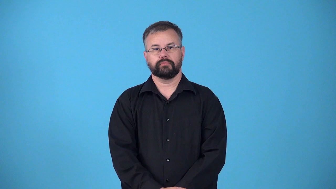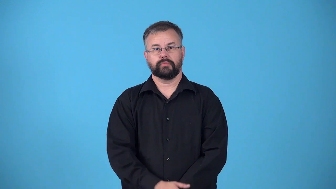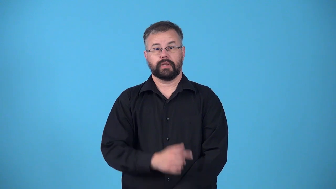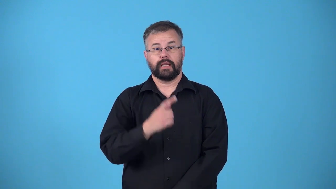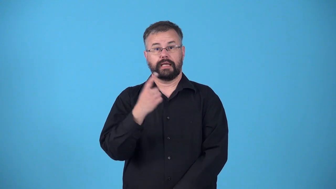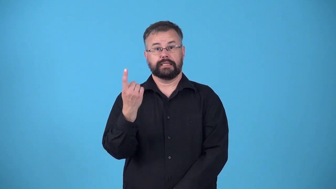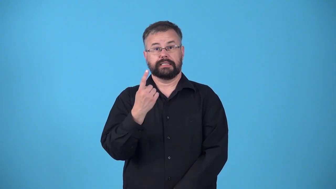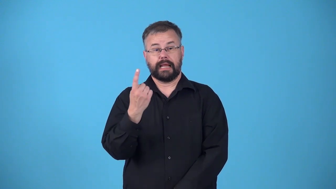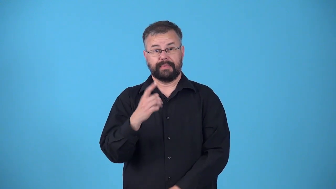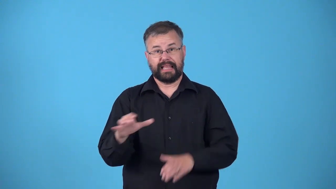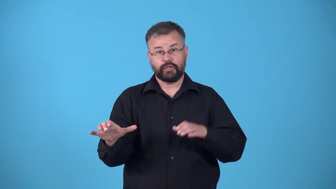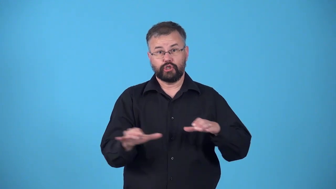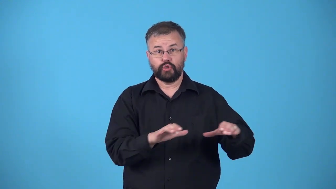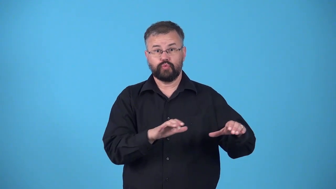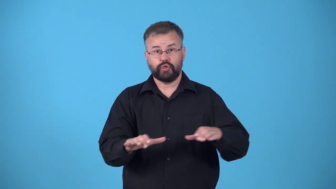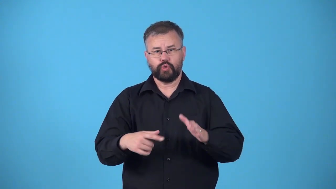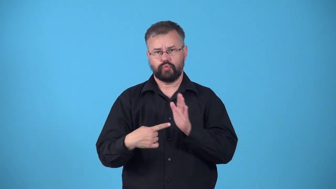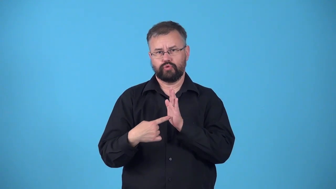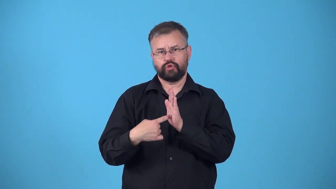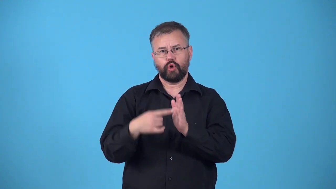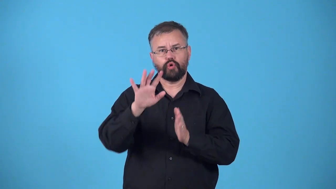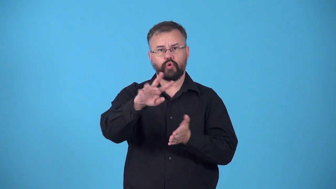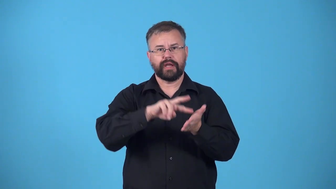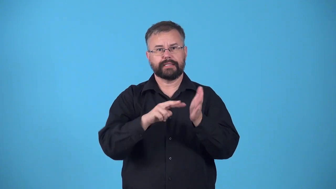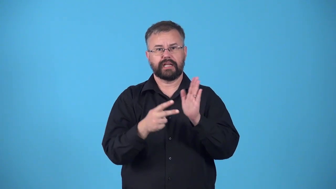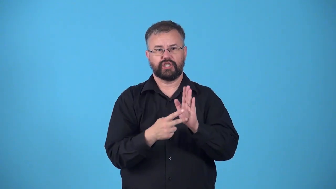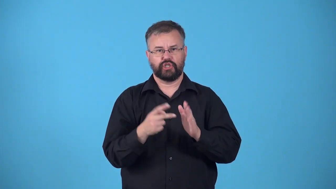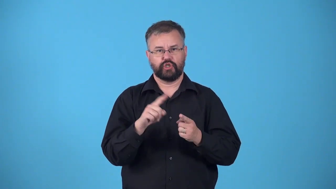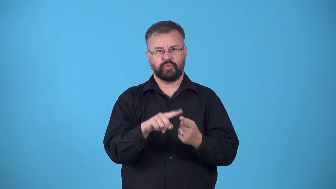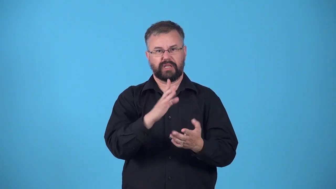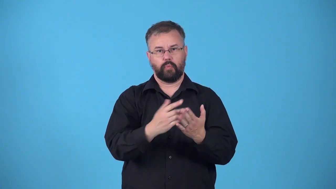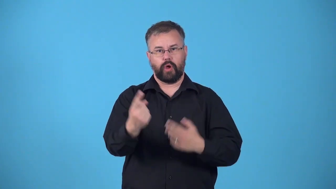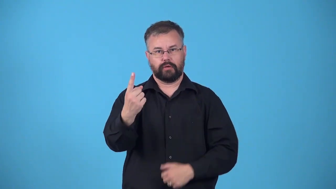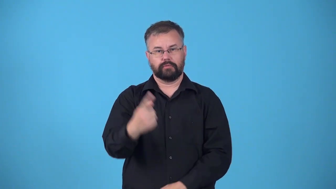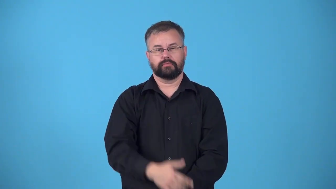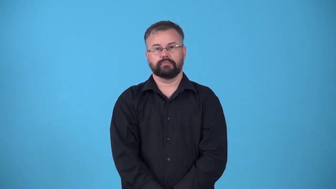gesture